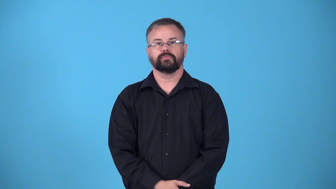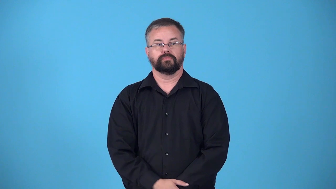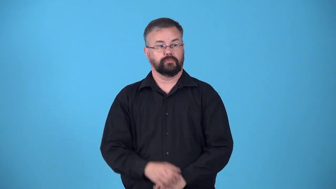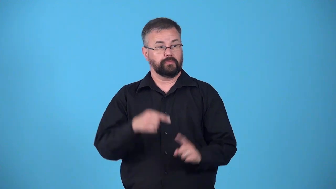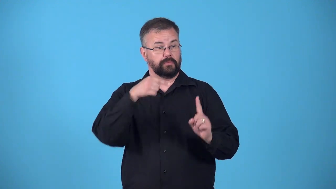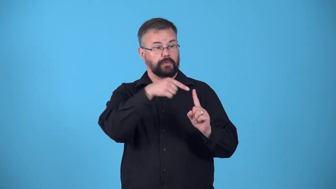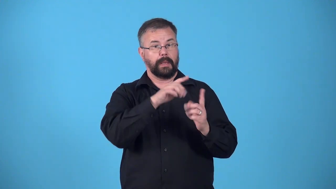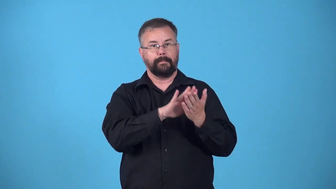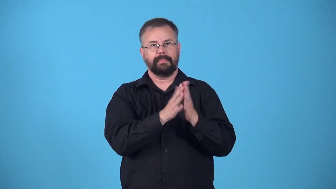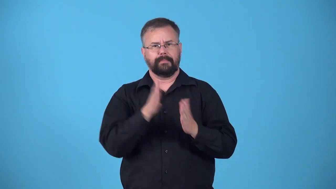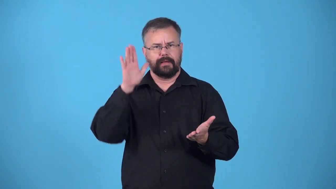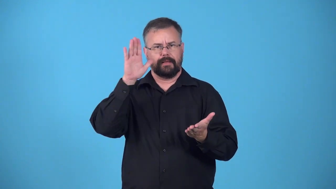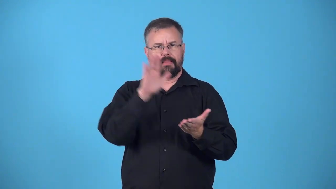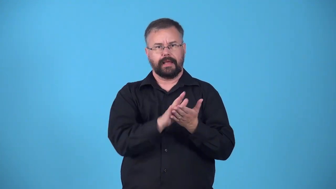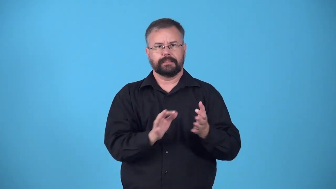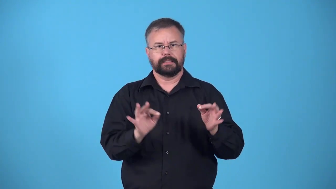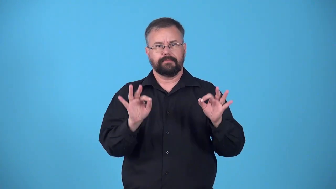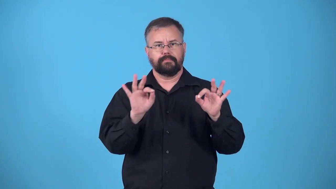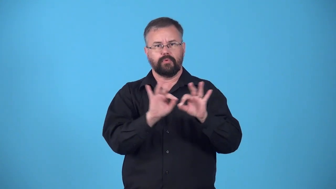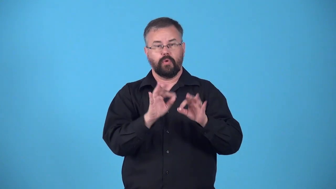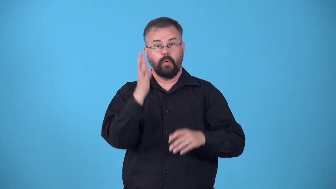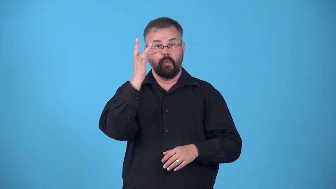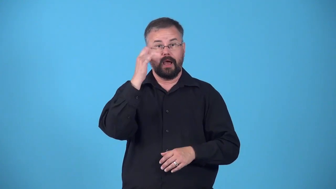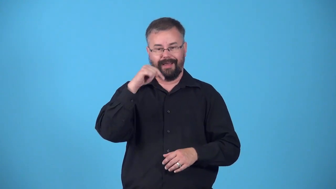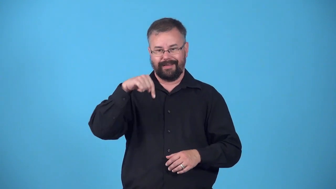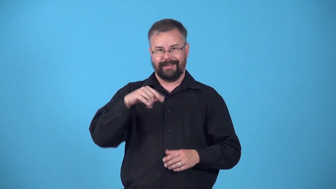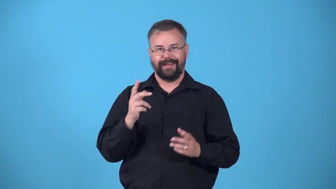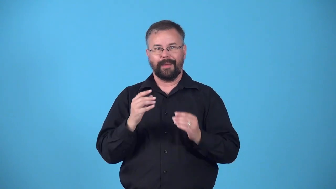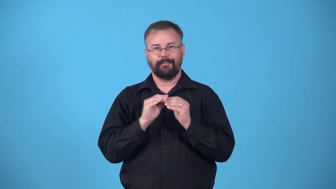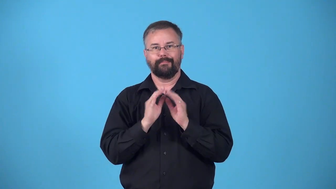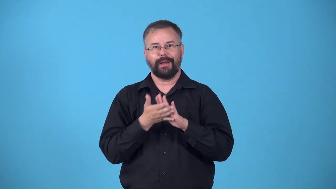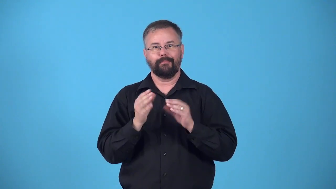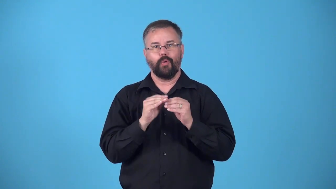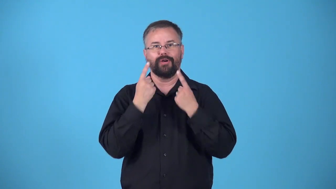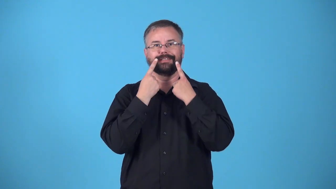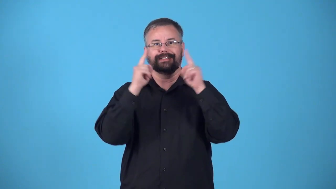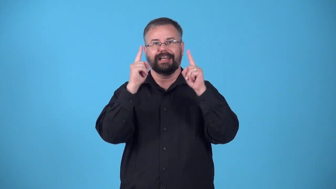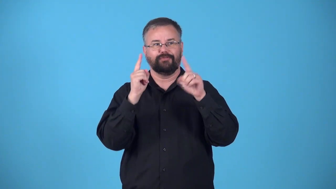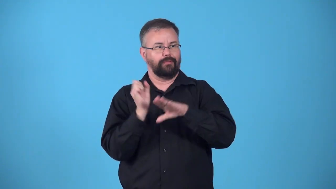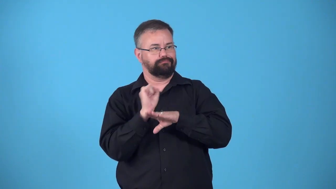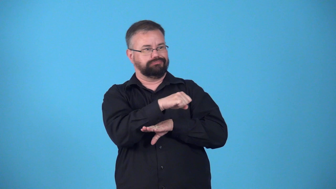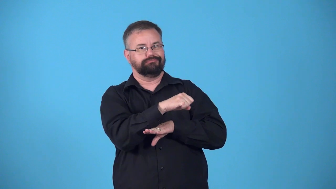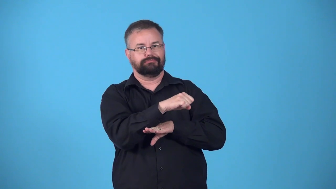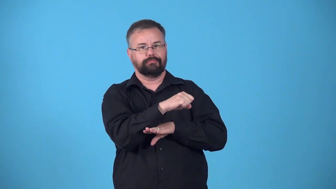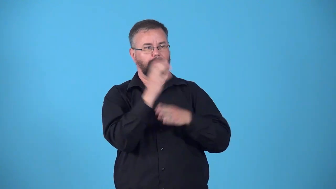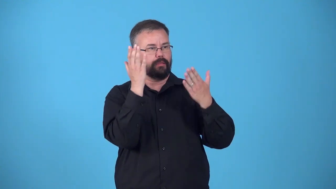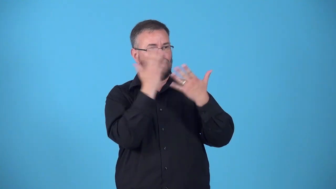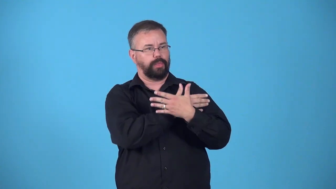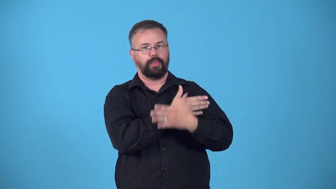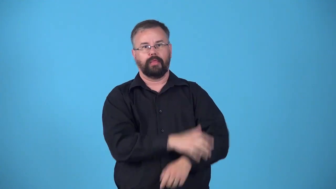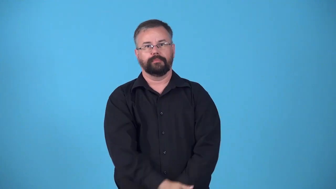eclipse